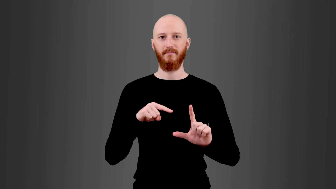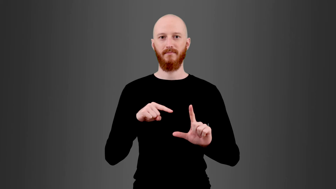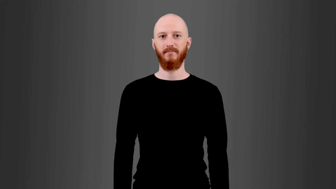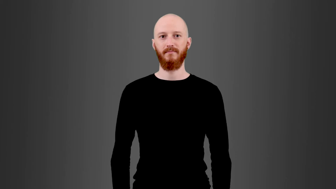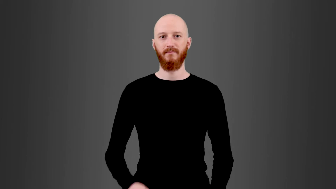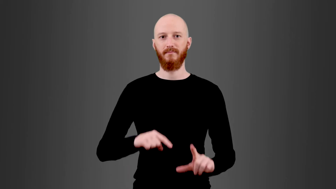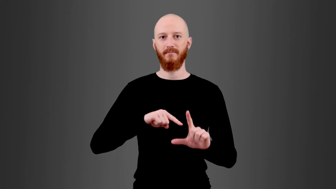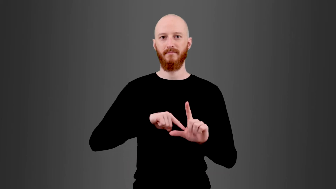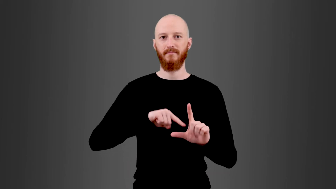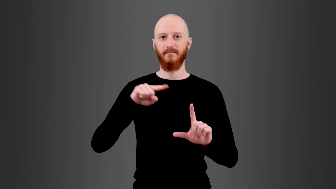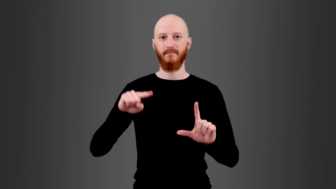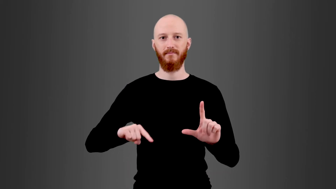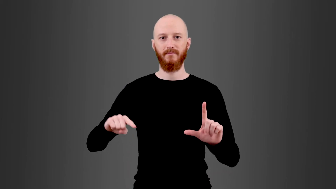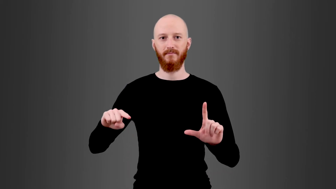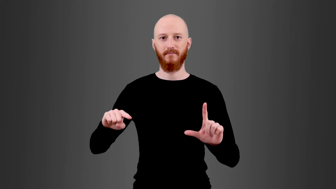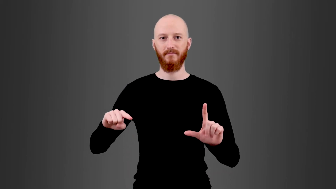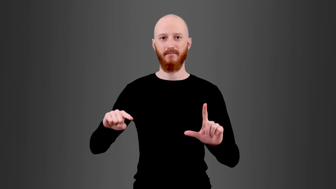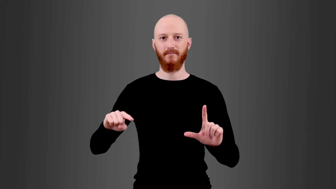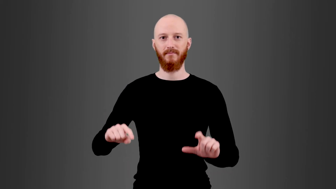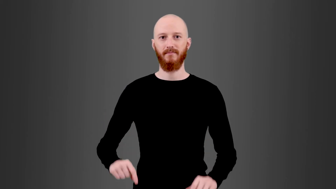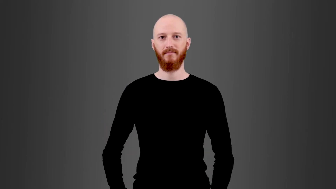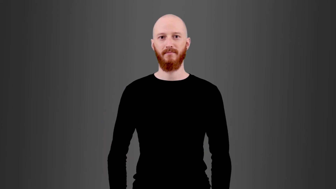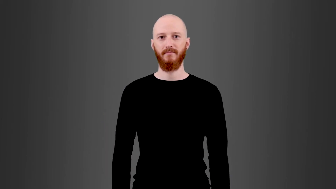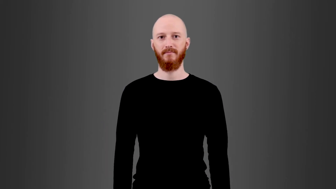Sinusoidal